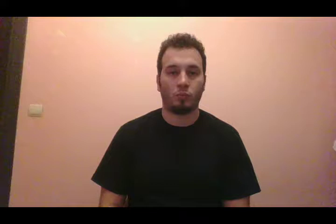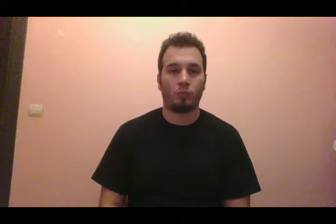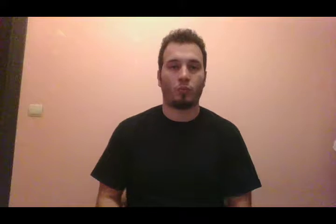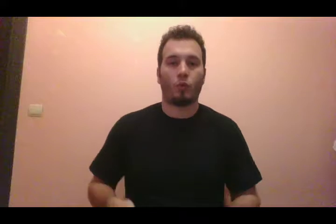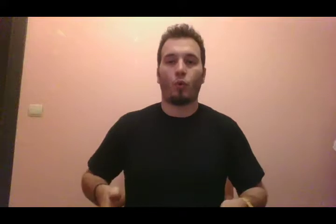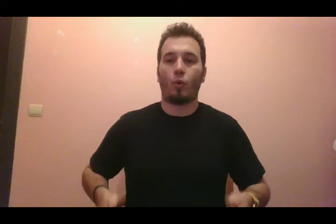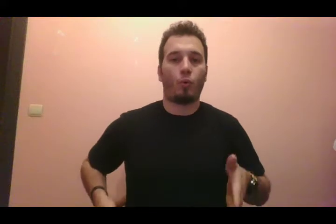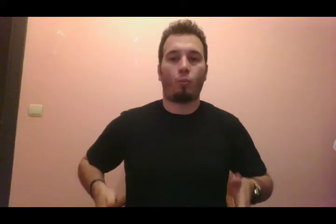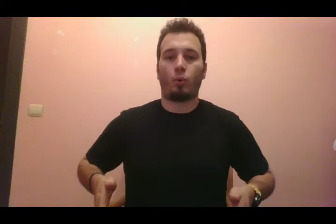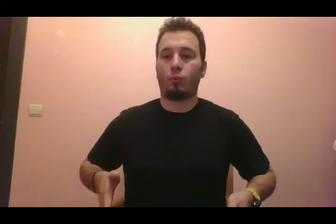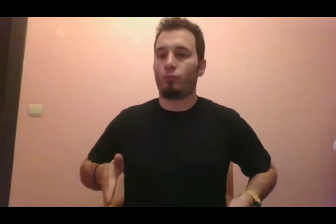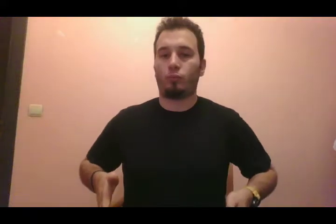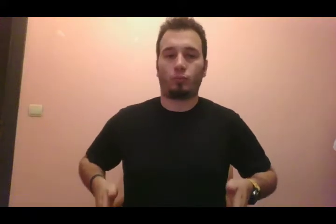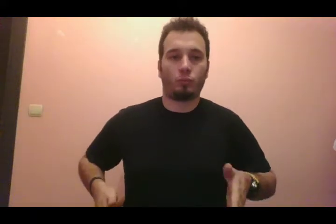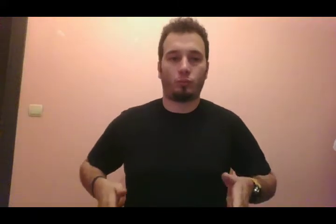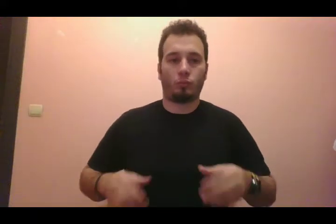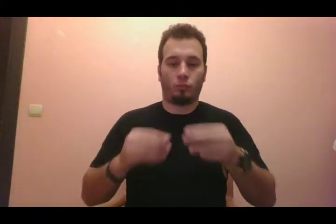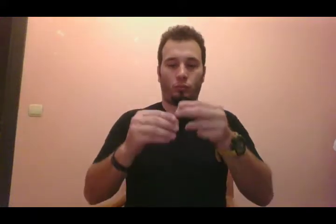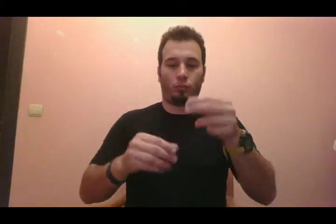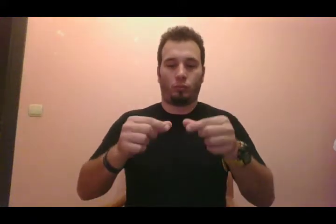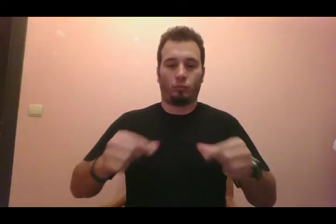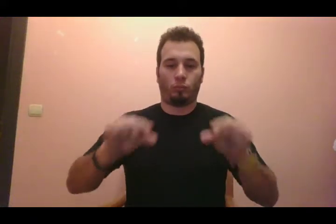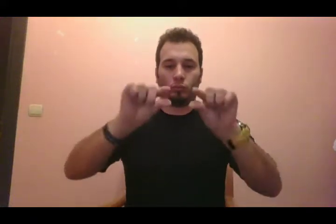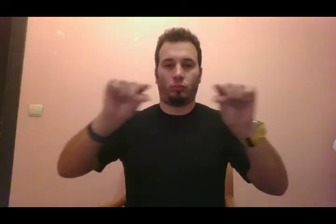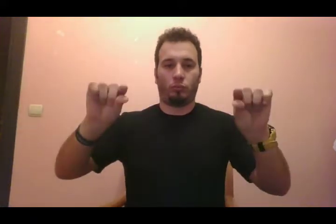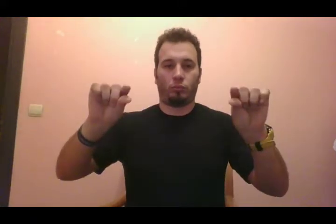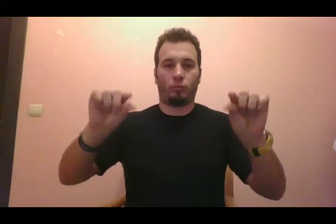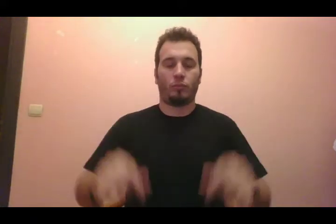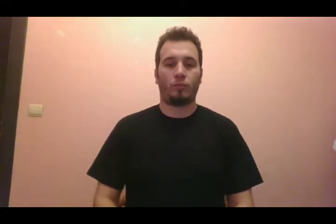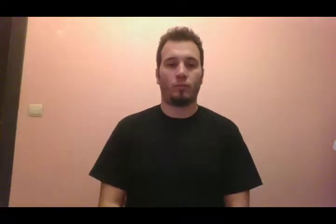robot